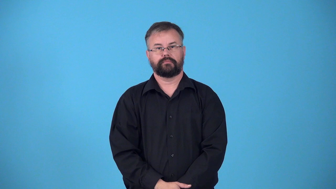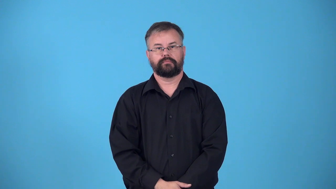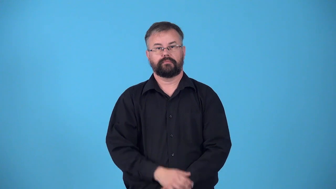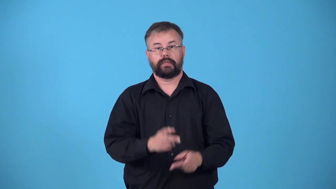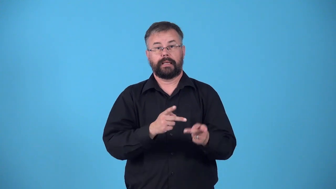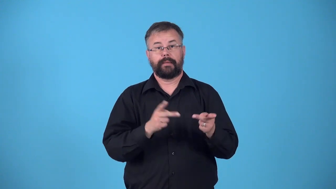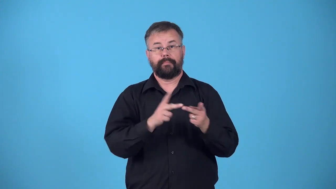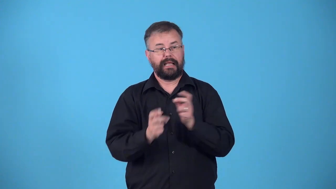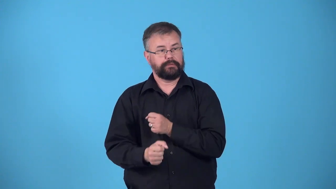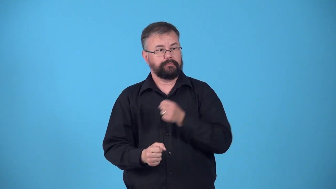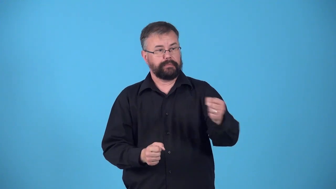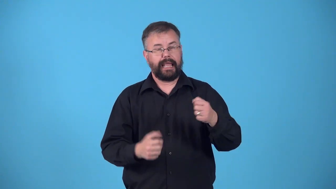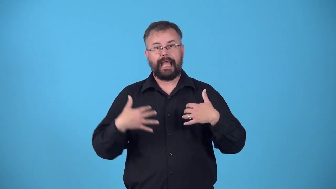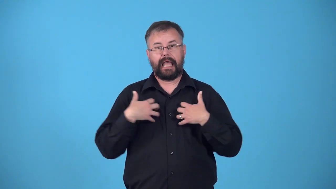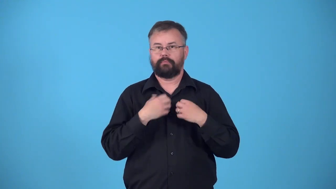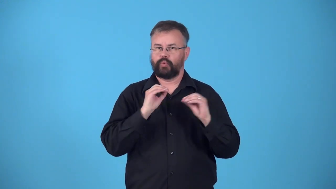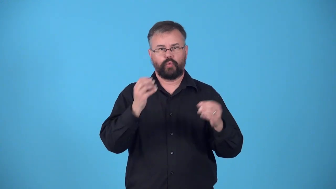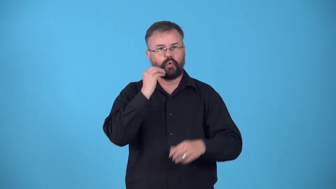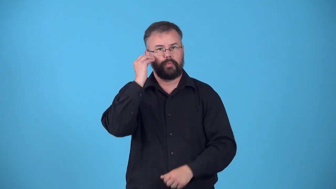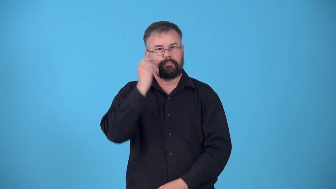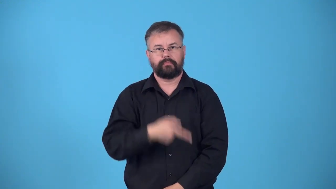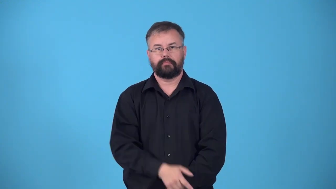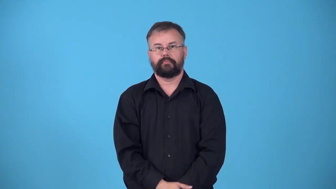pound,shelter